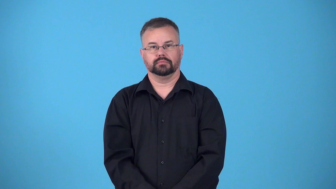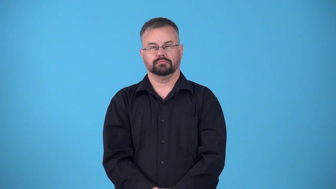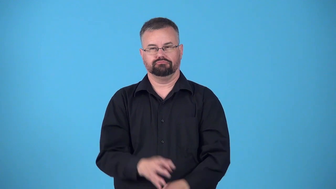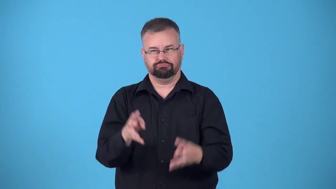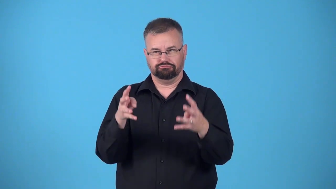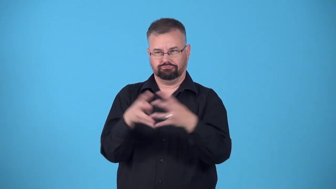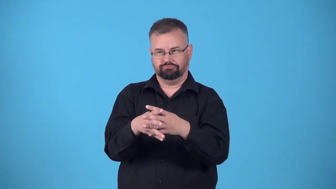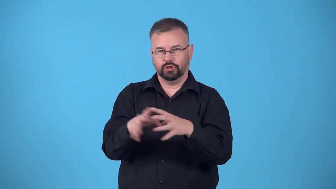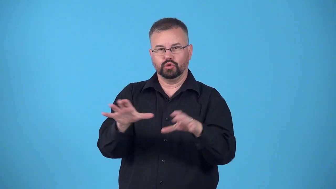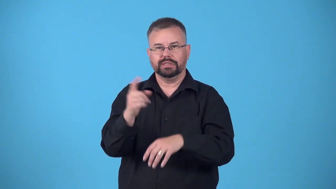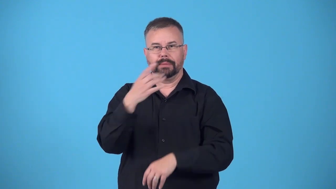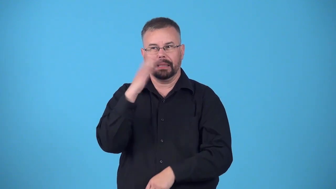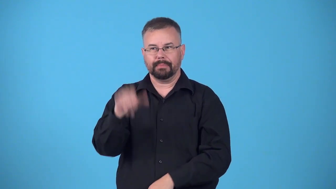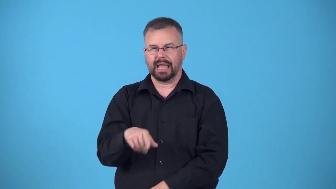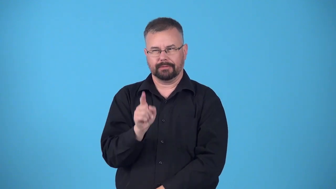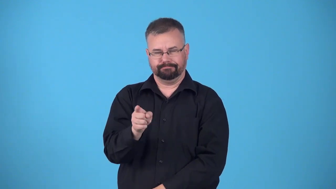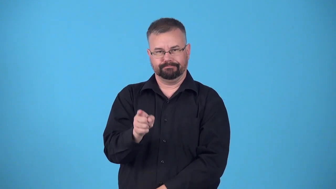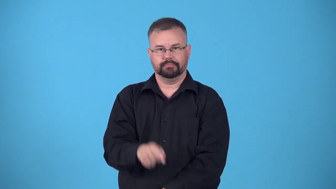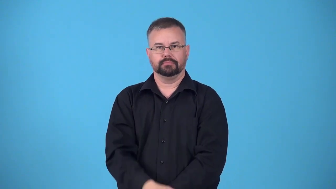caught red handed